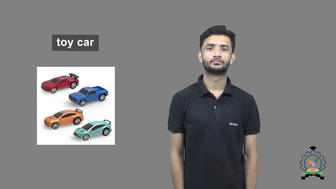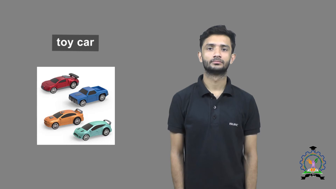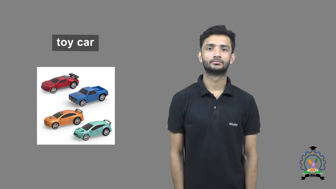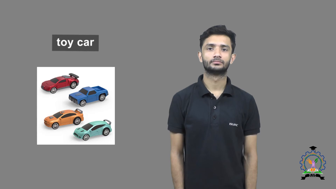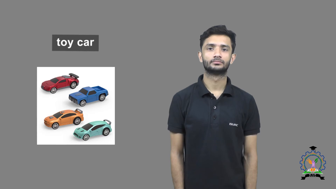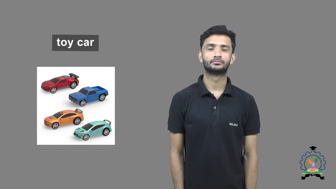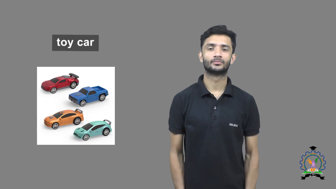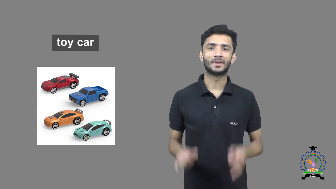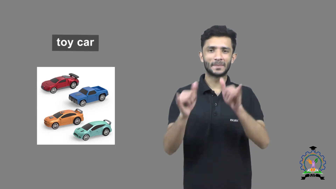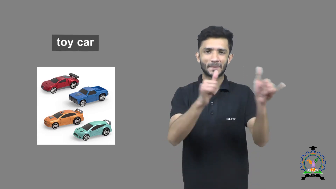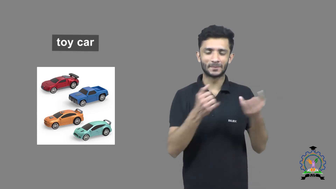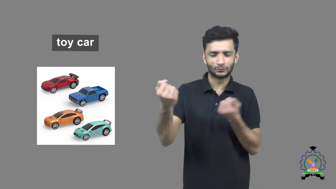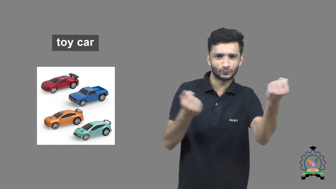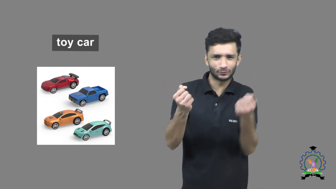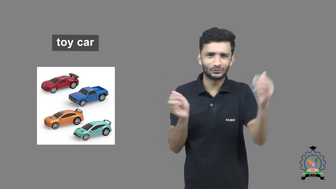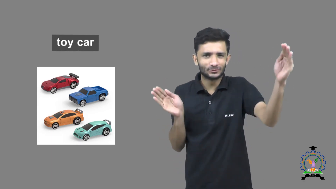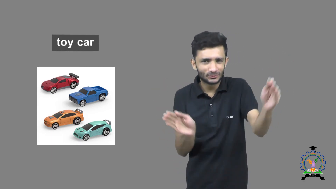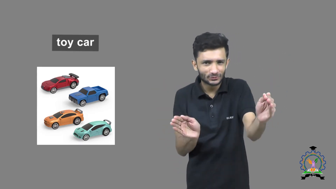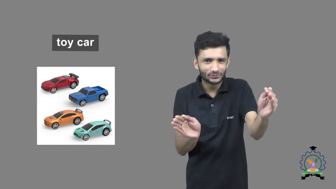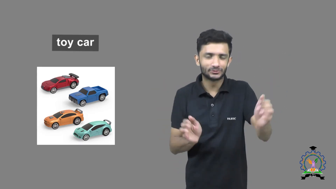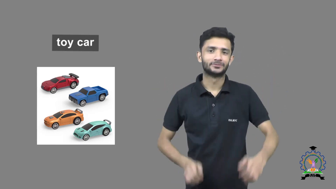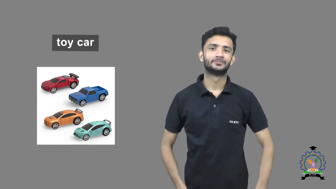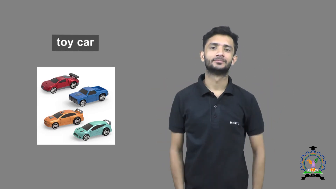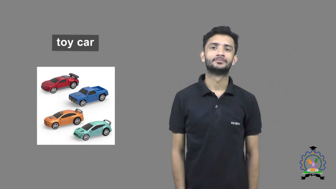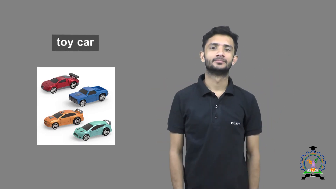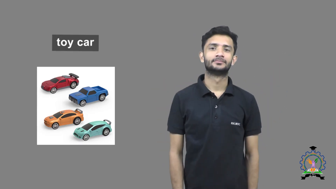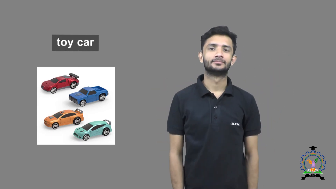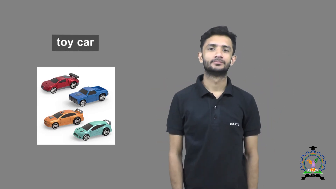toy car